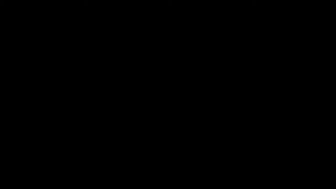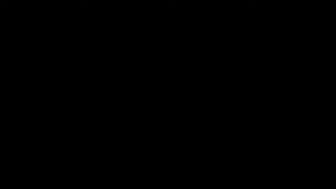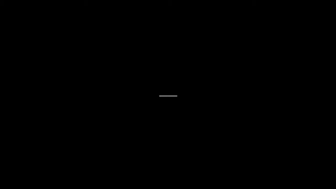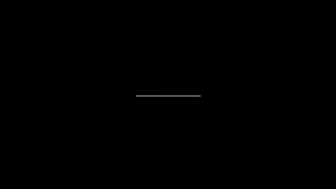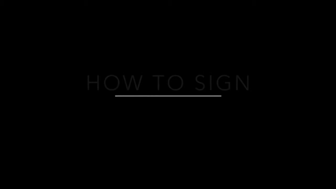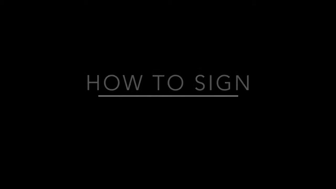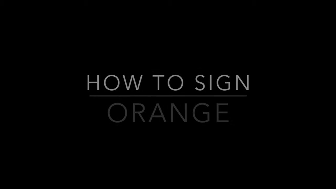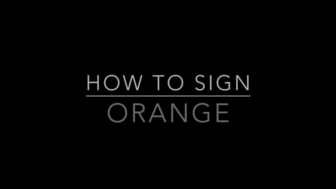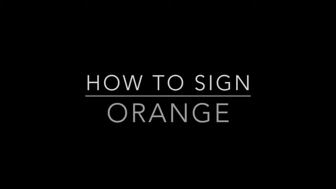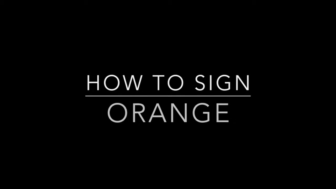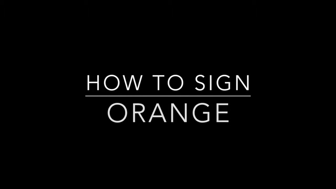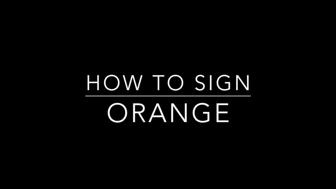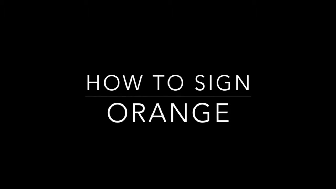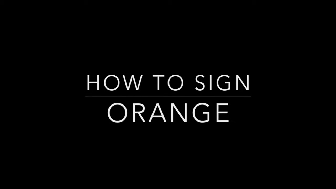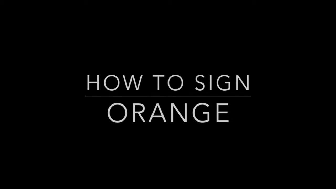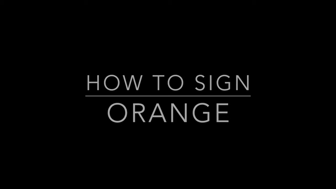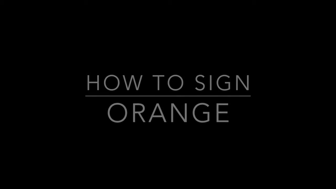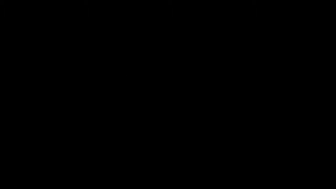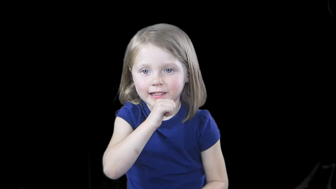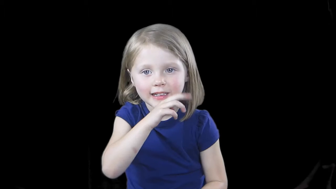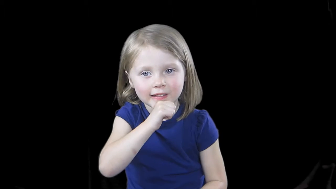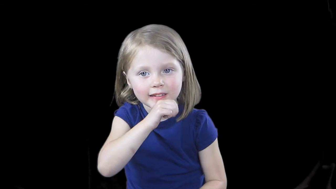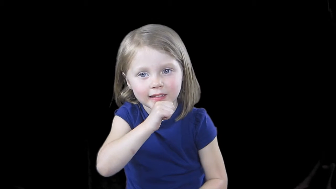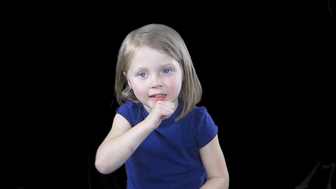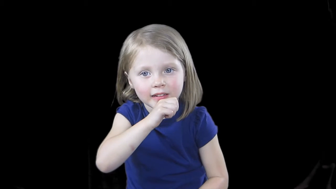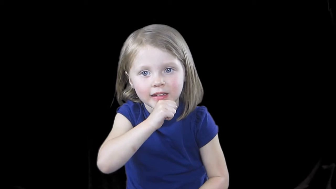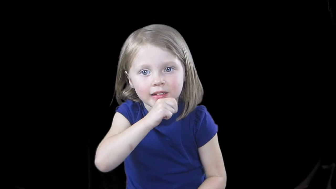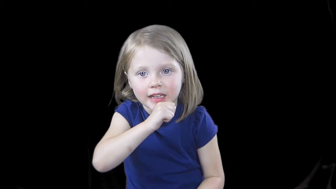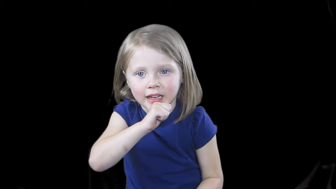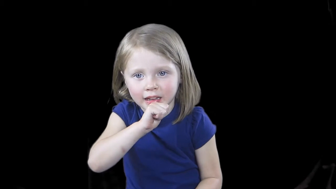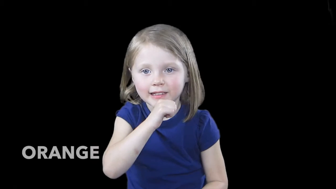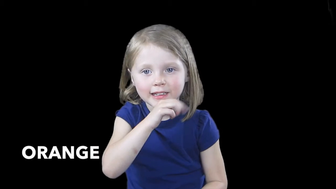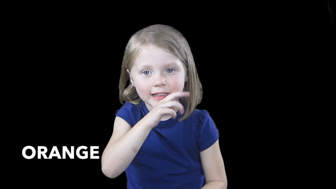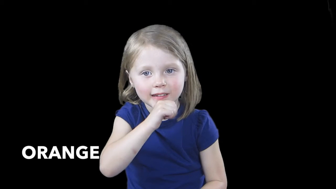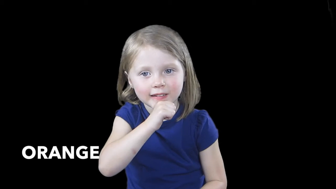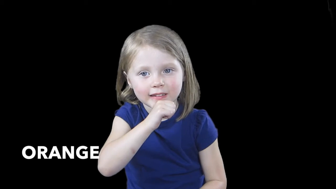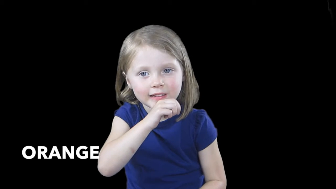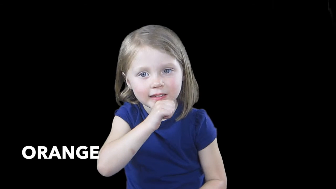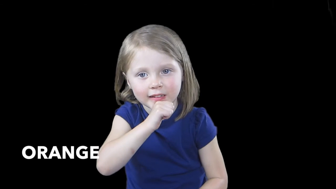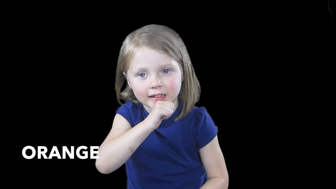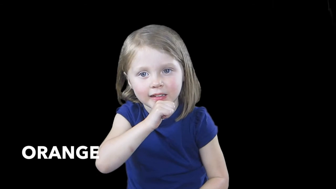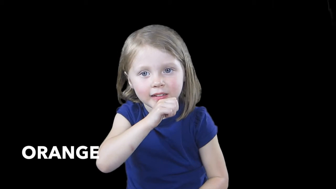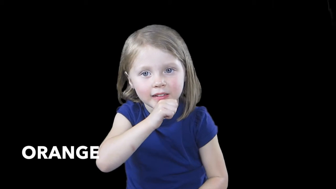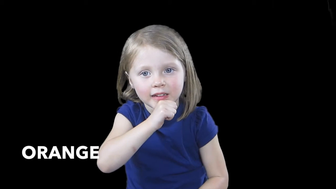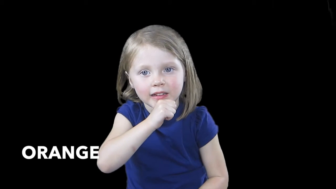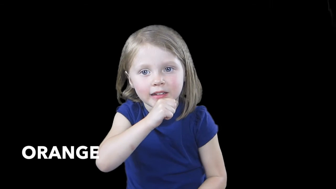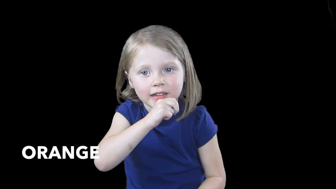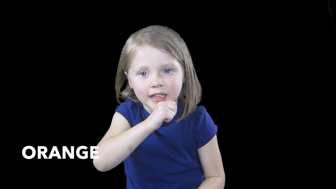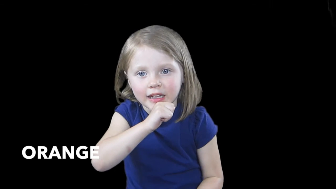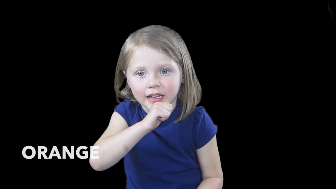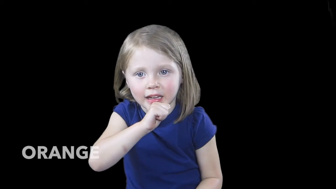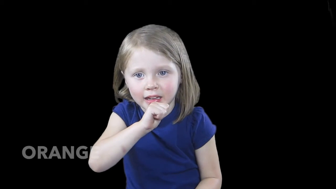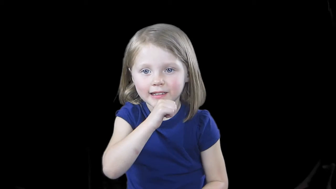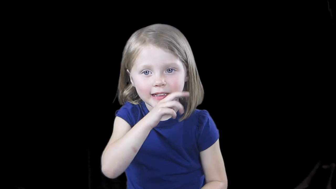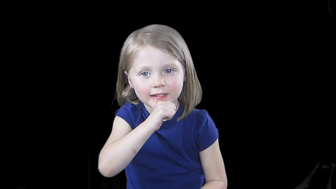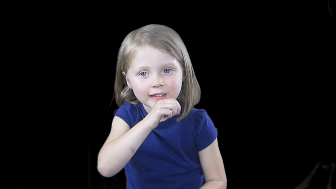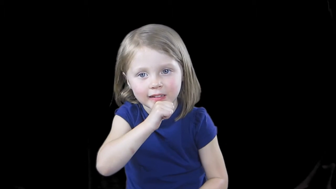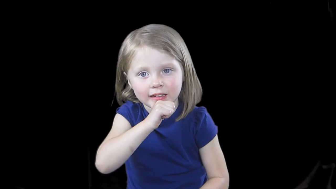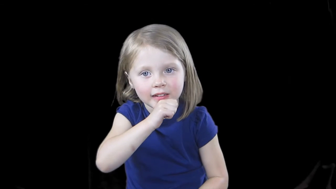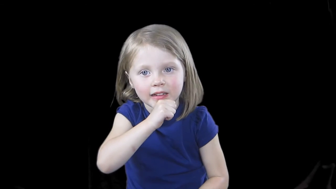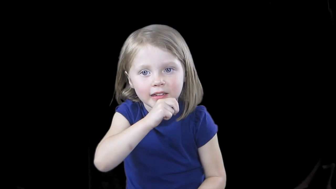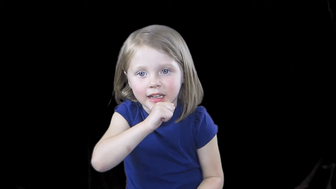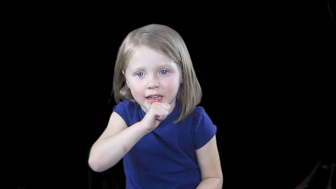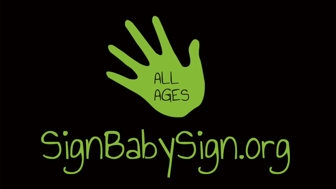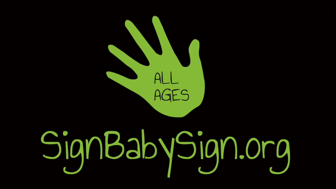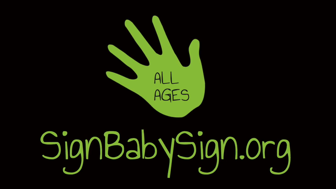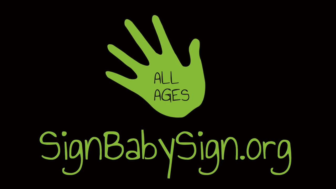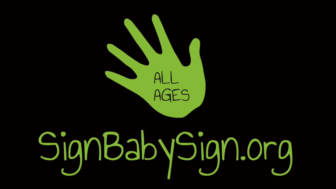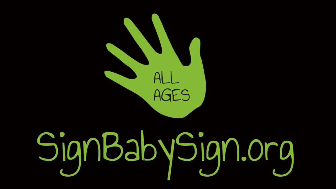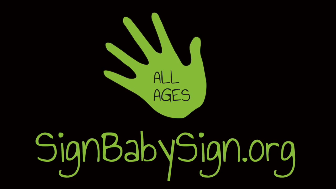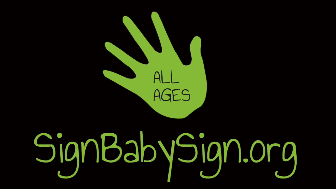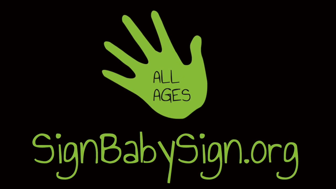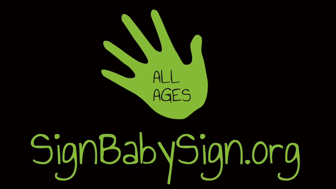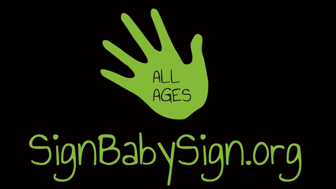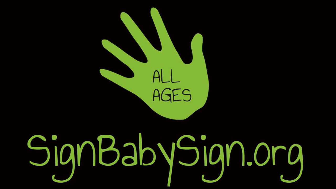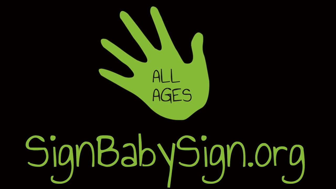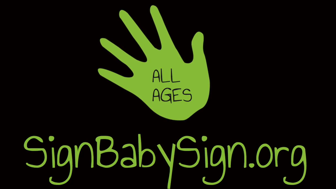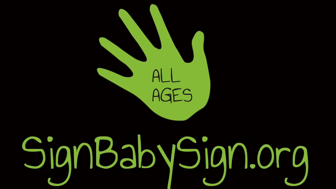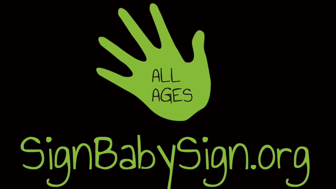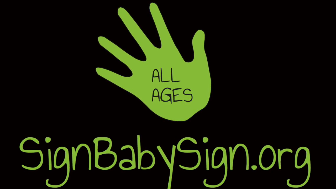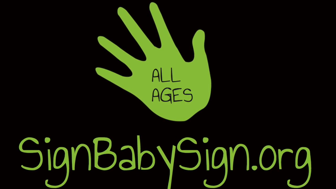Orange